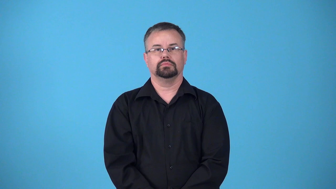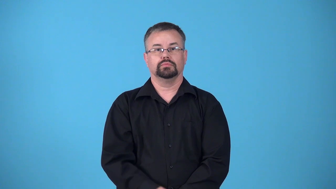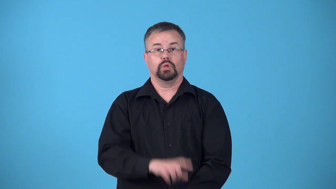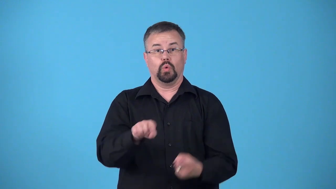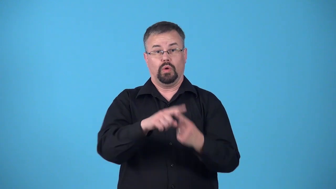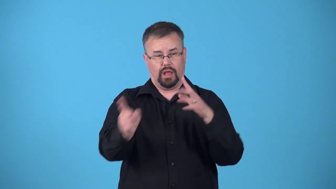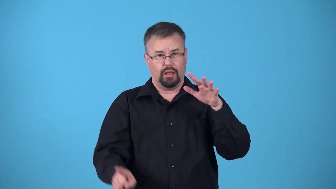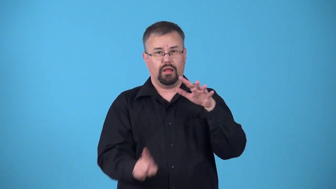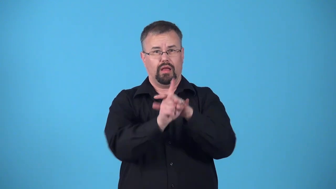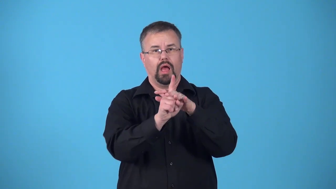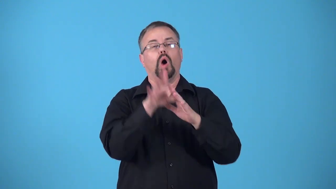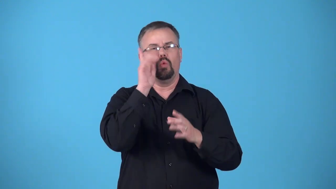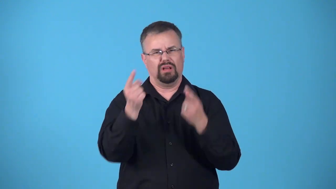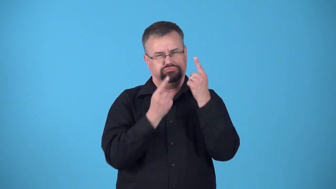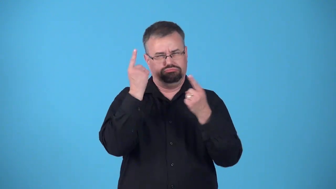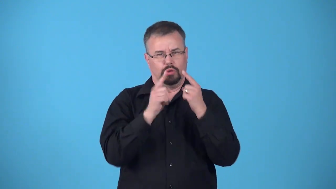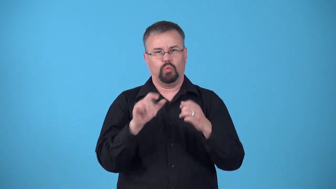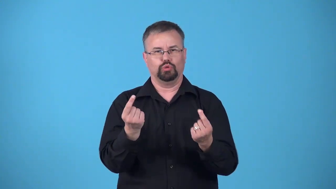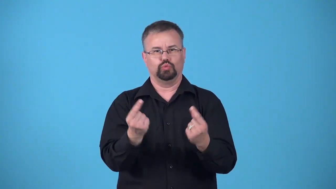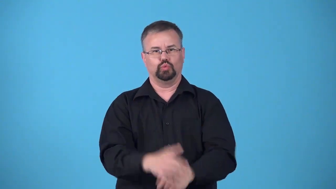we'll cross that bridge when we come to it, we'll jump that fence when we get to it